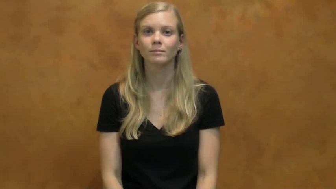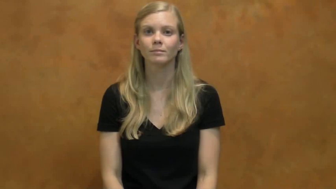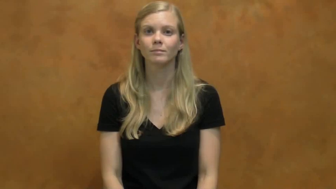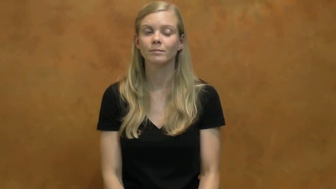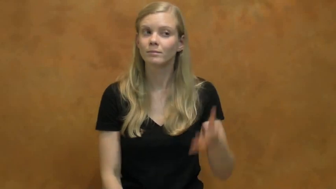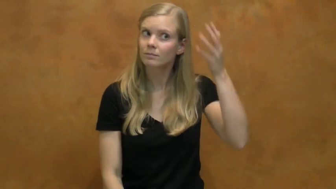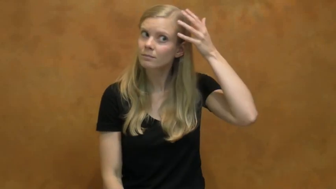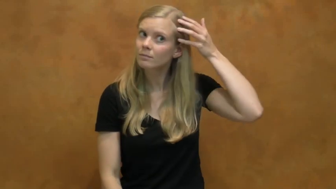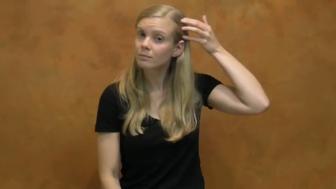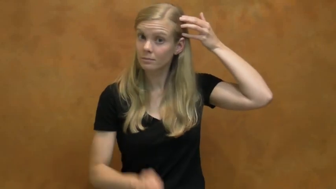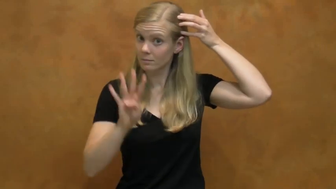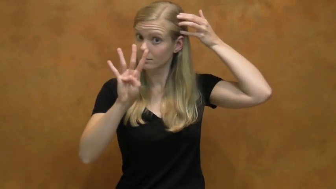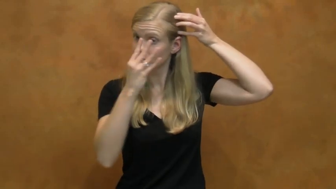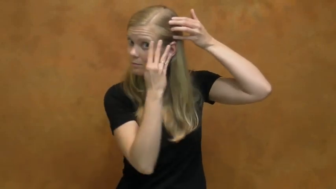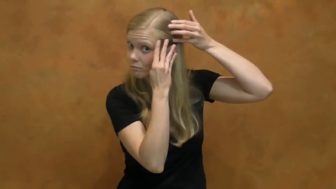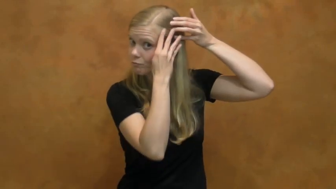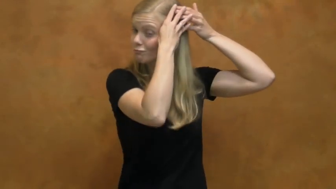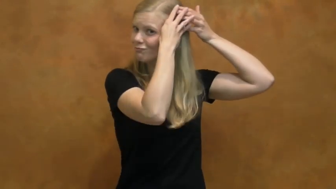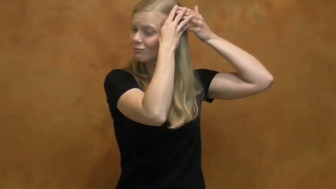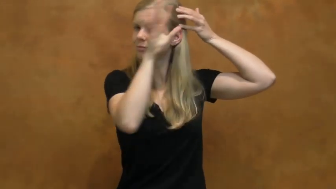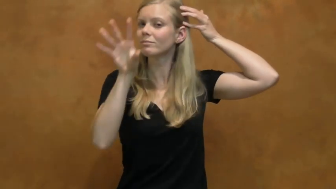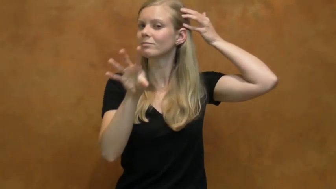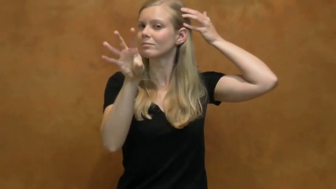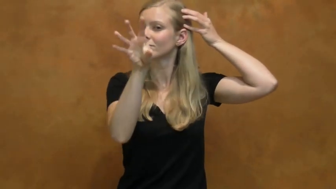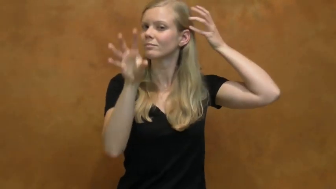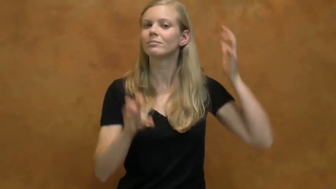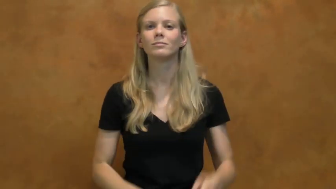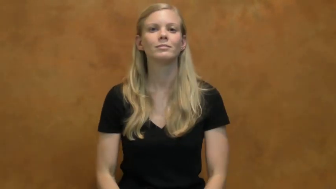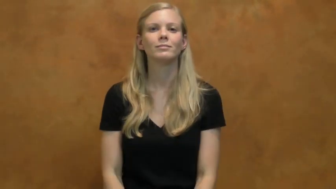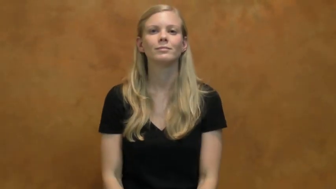ornamental comb and hair comb